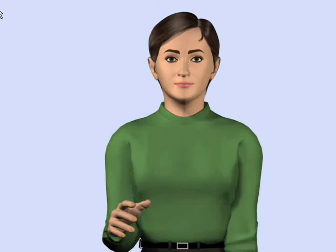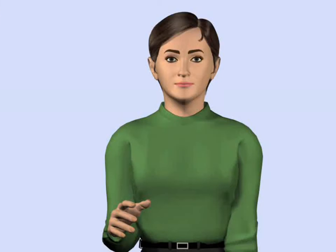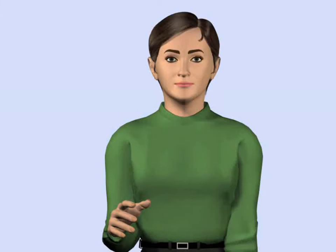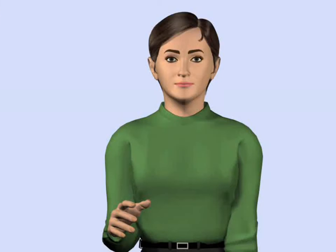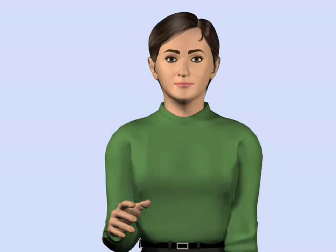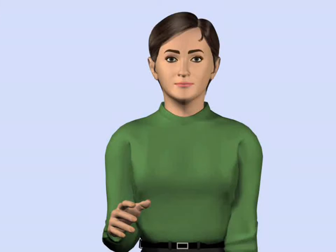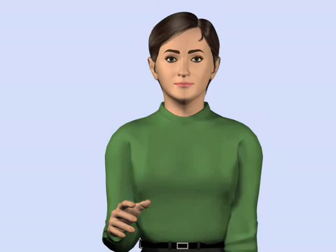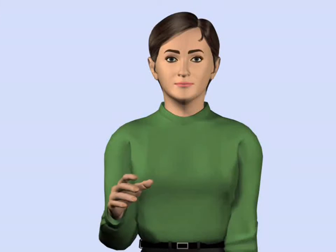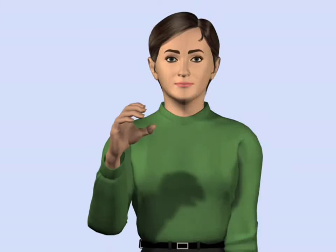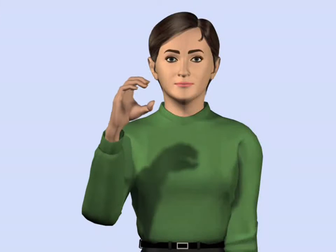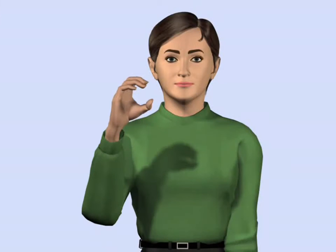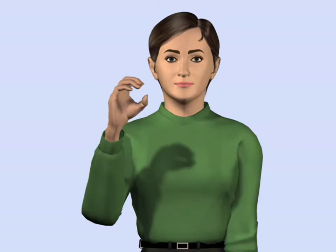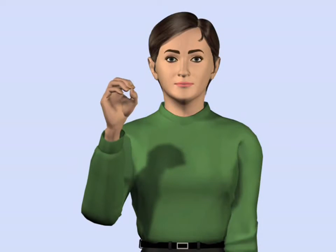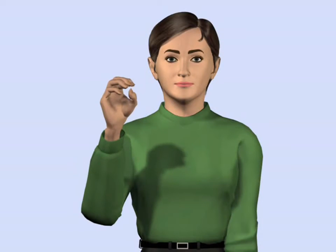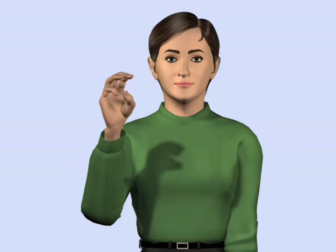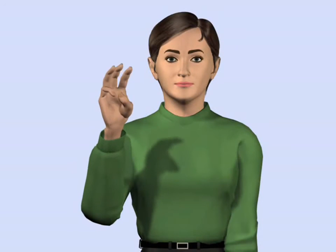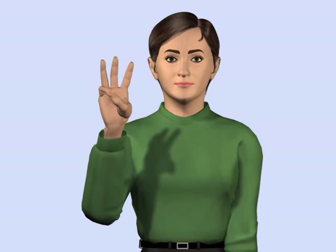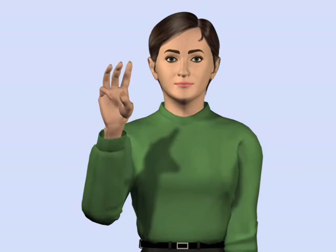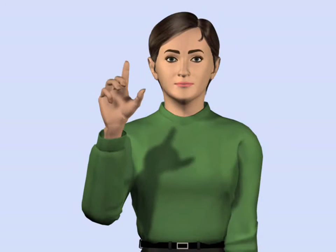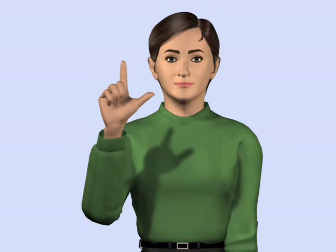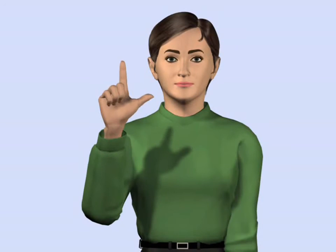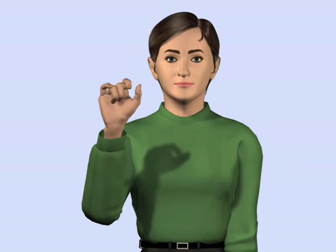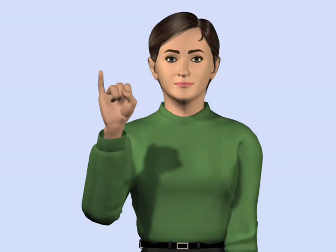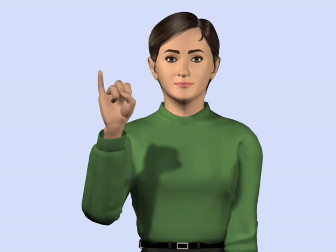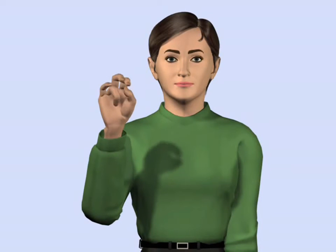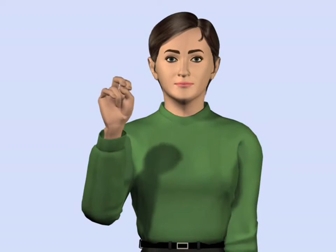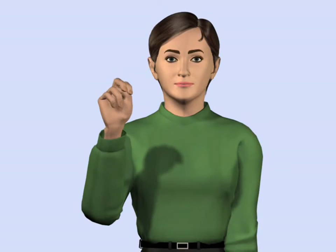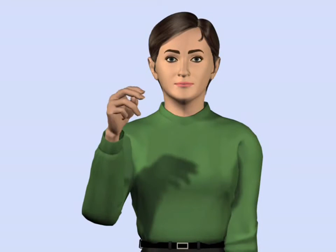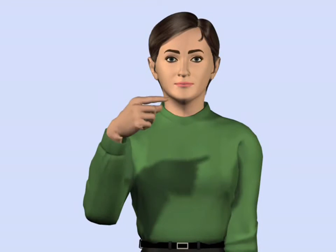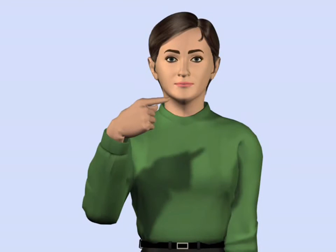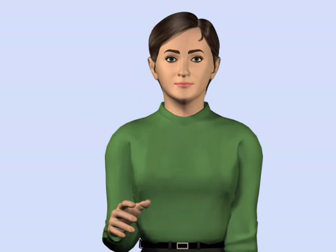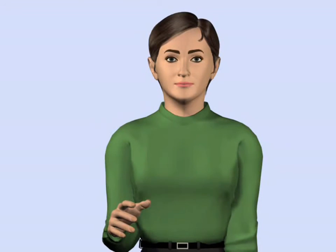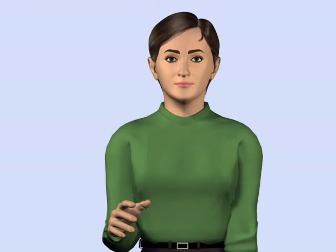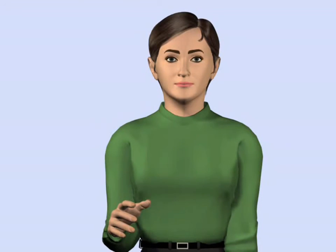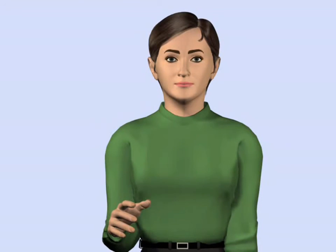cowling